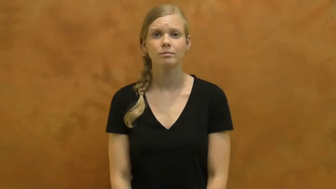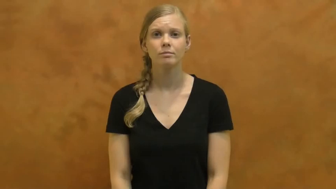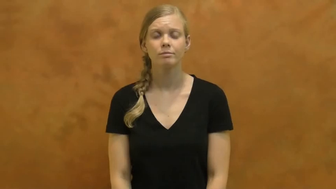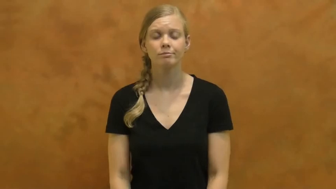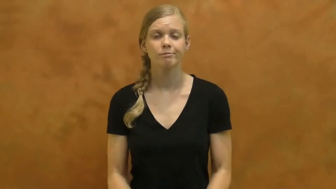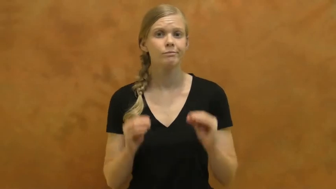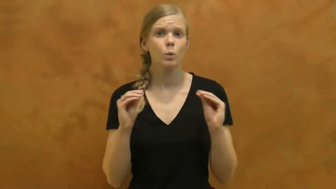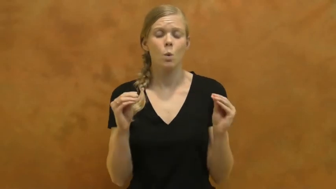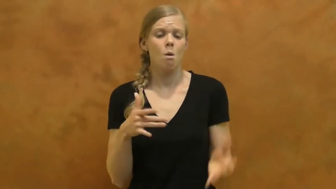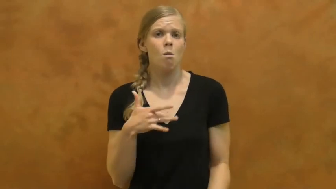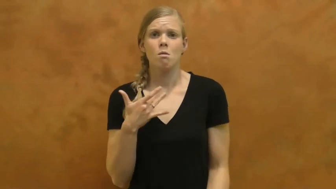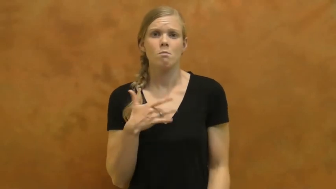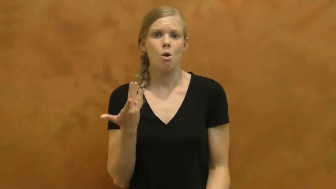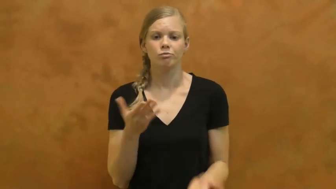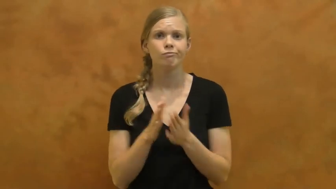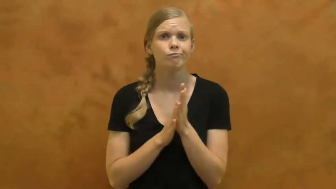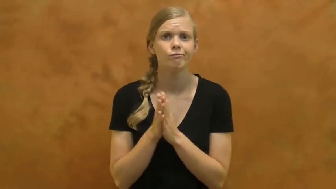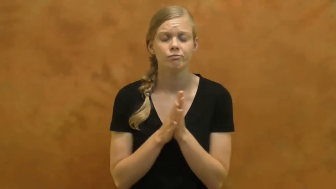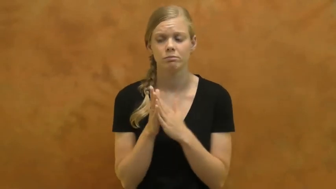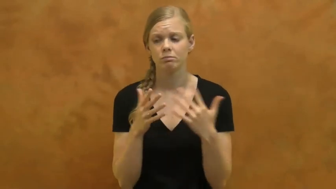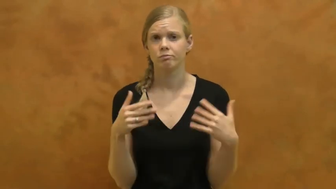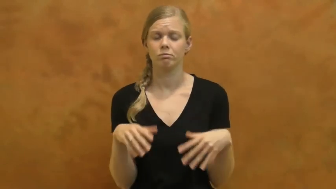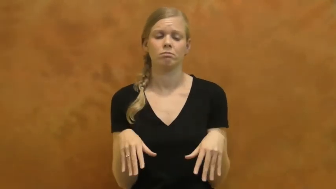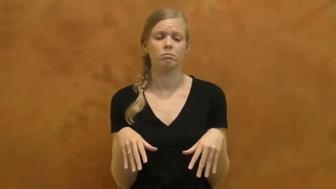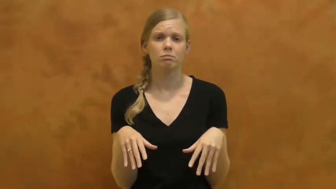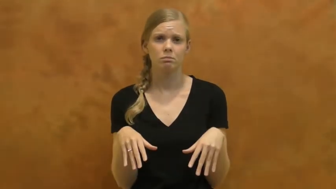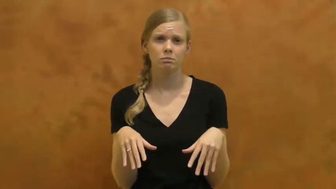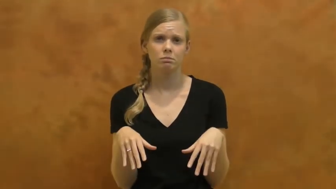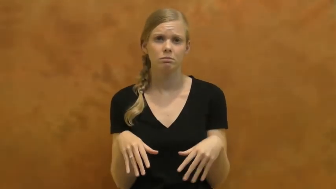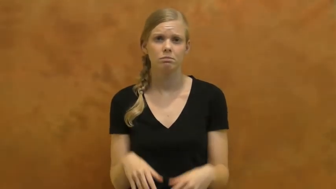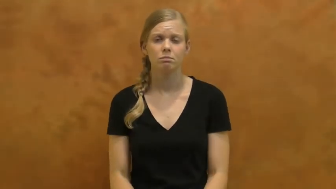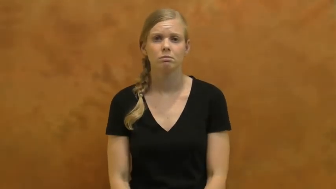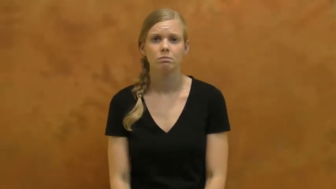apathy